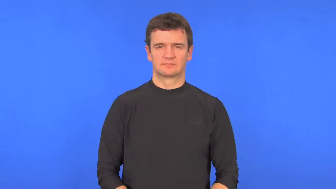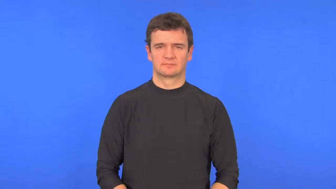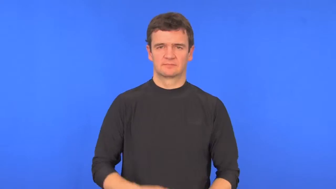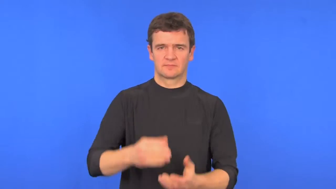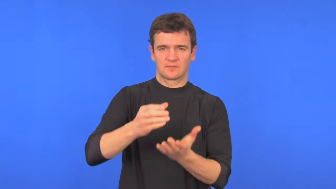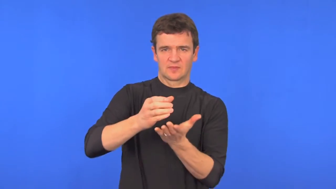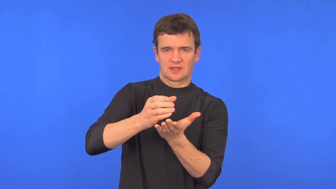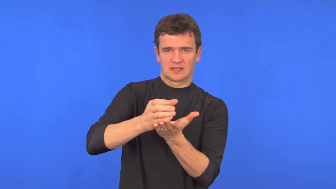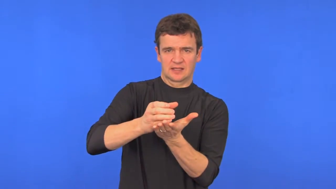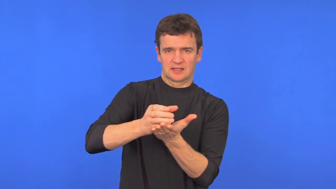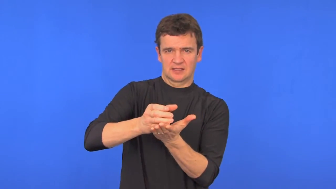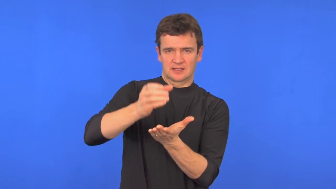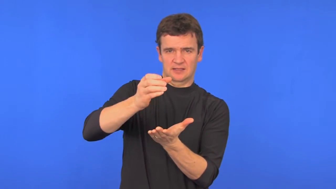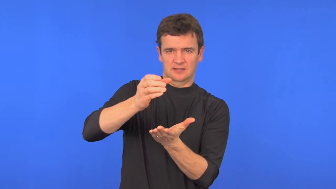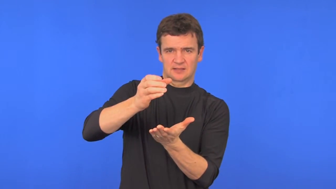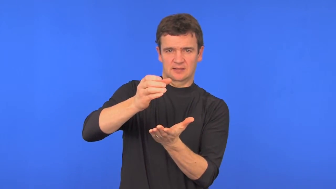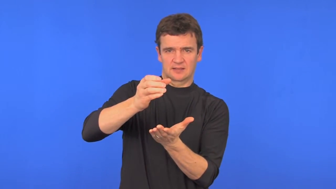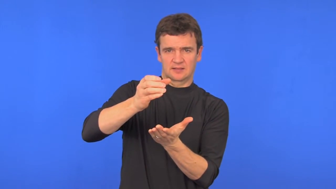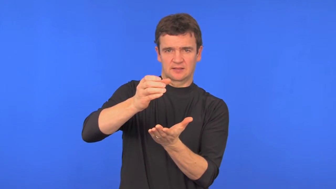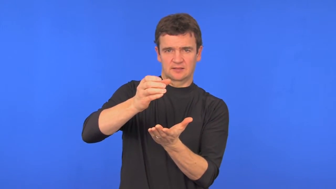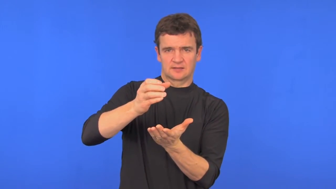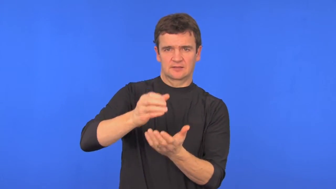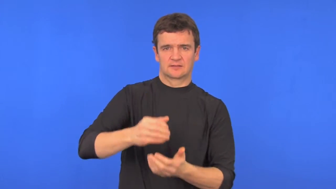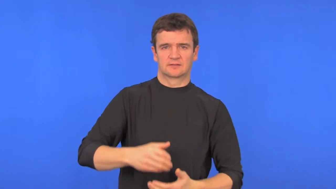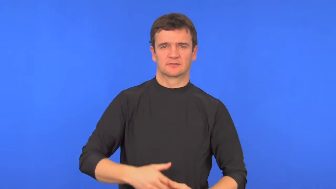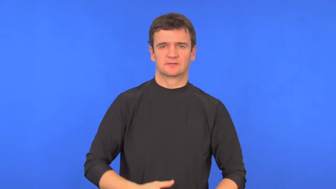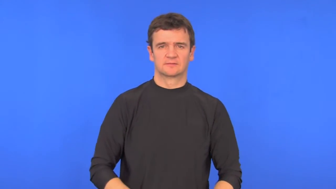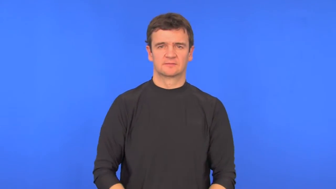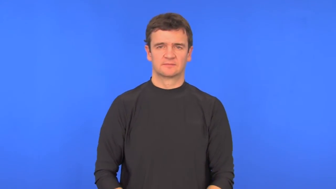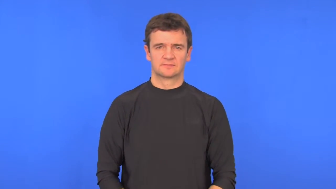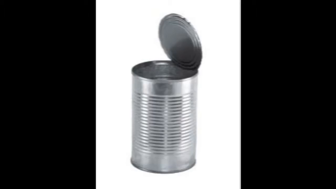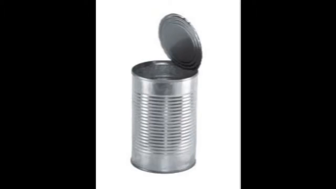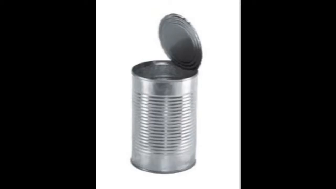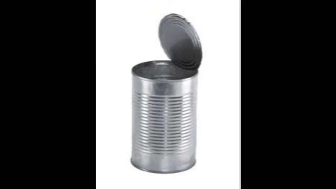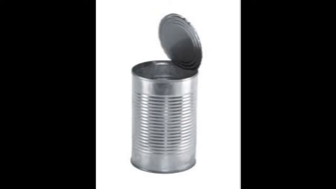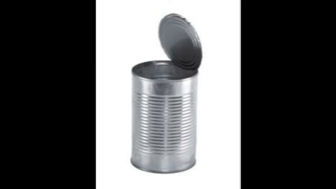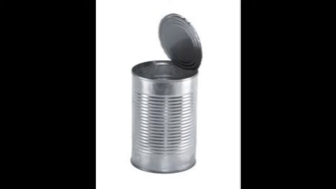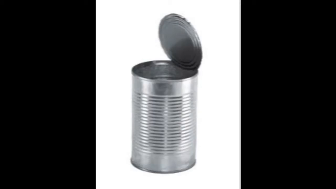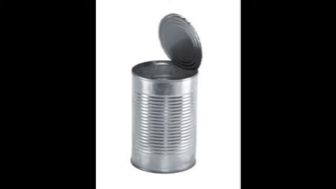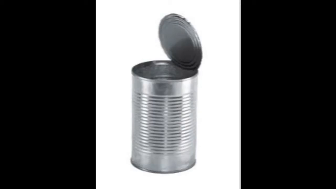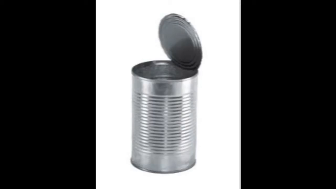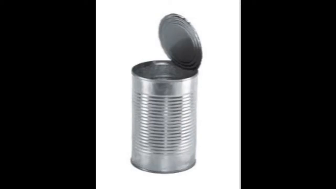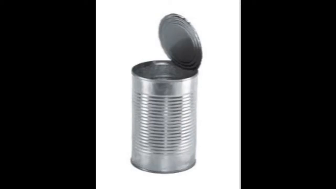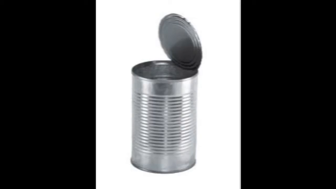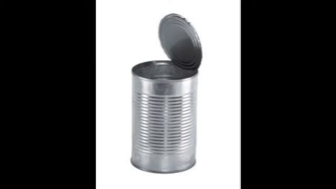CAN